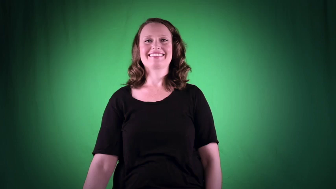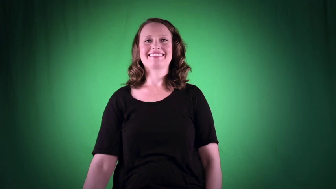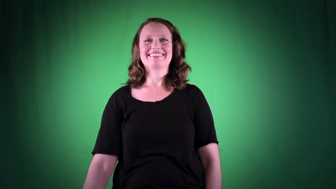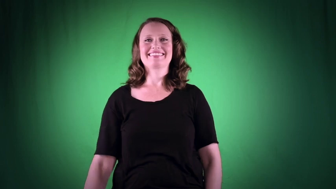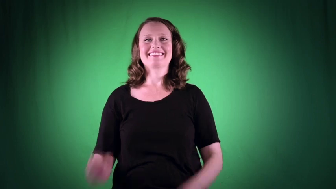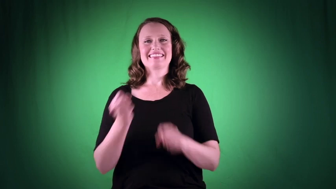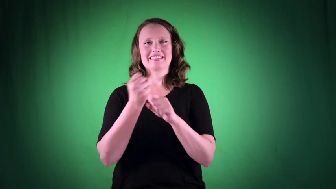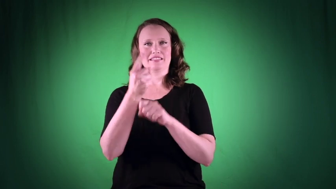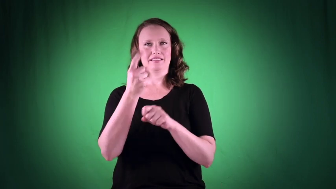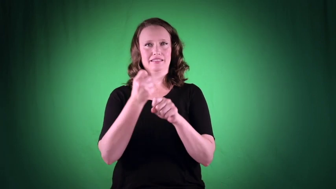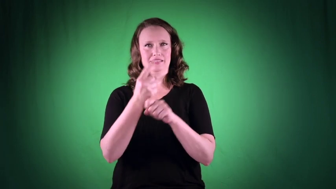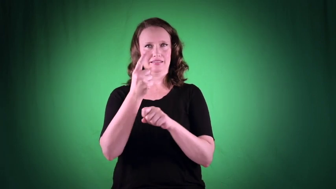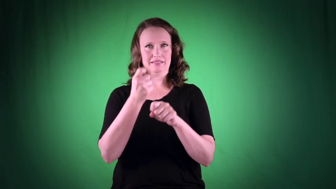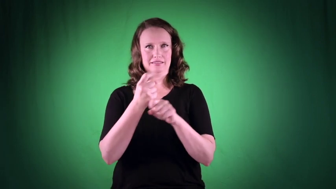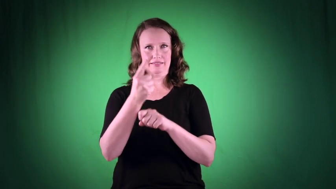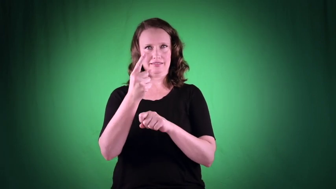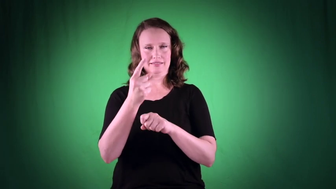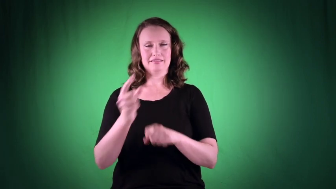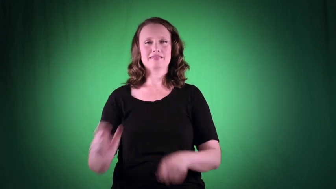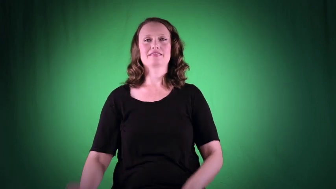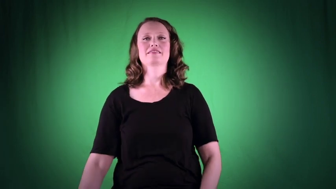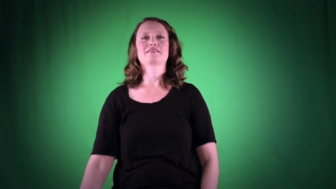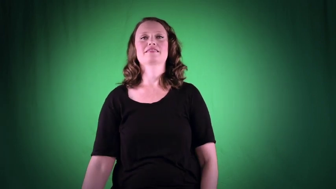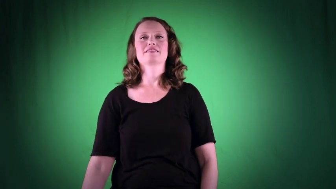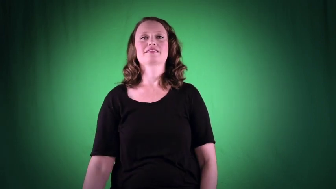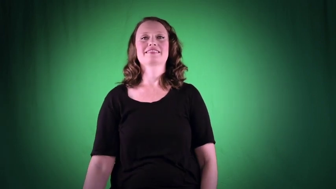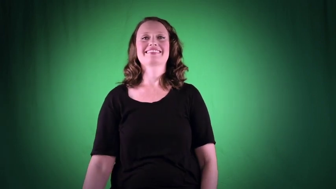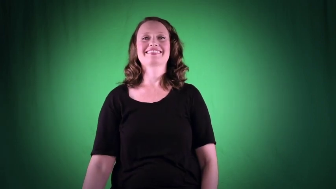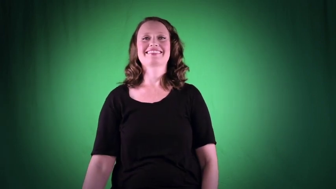Every year